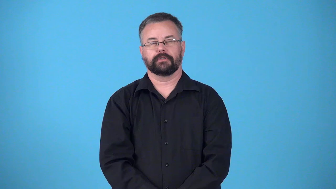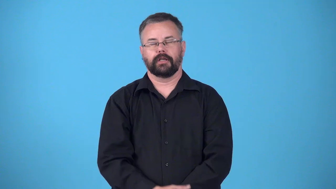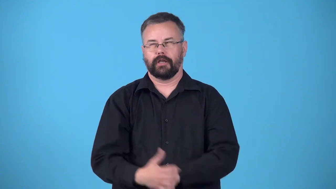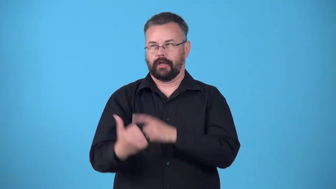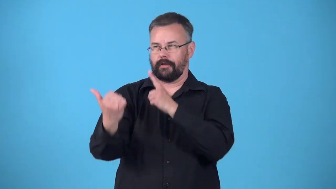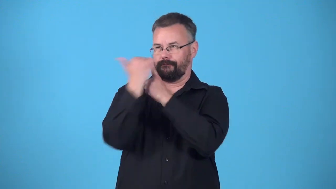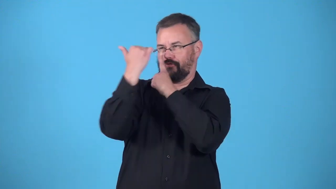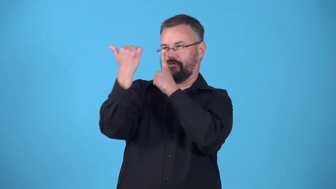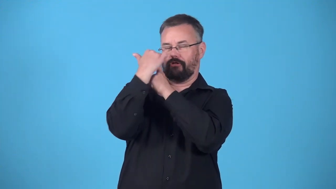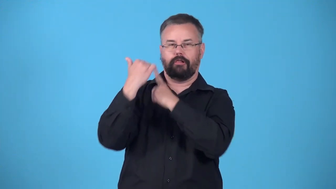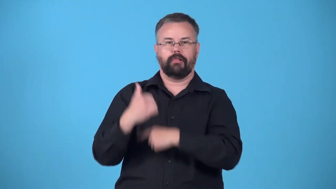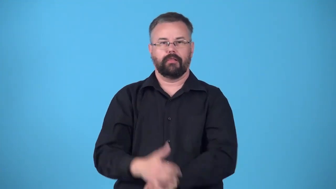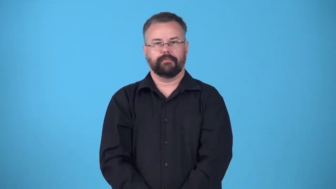bite at, bite on